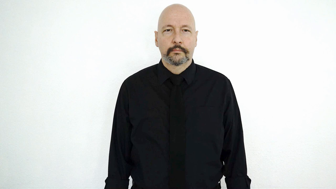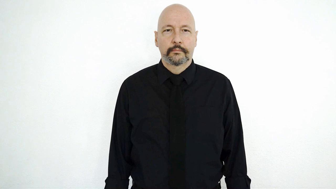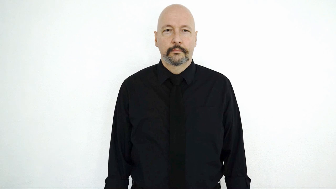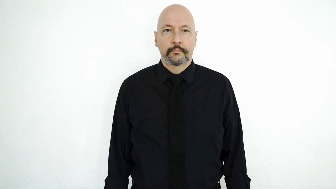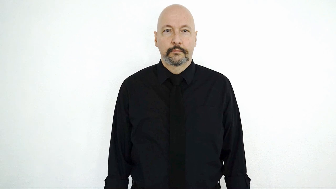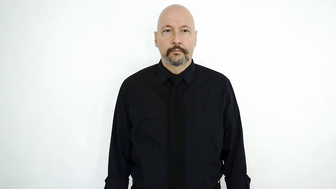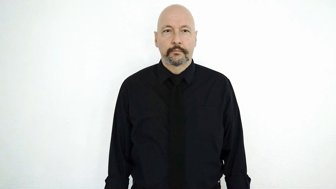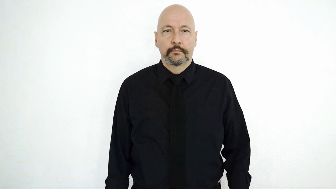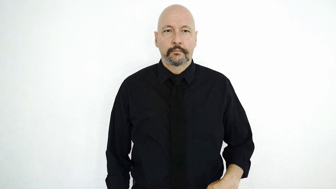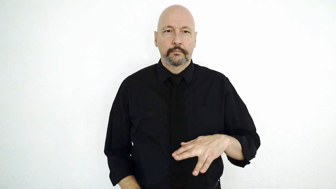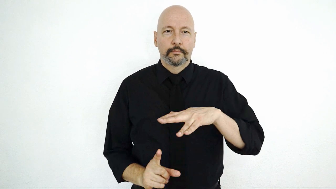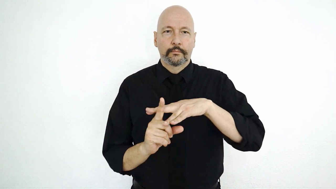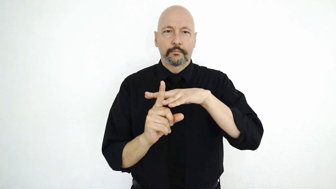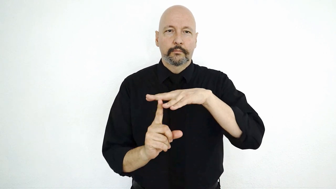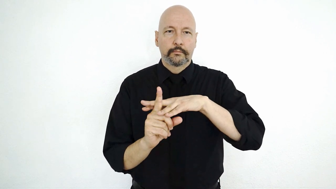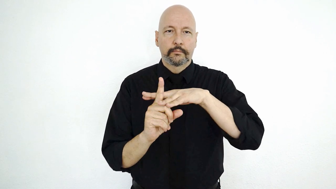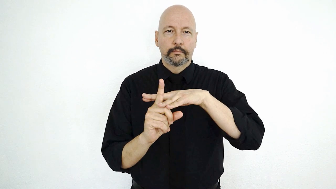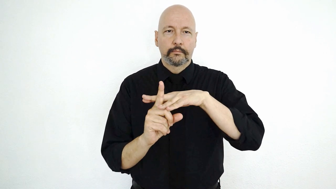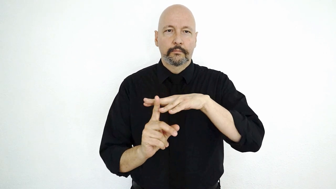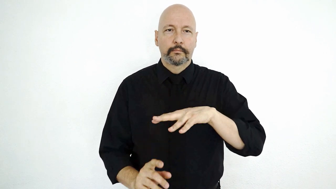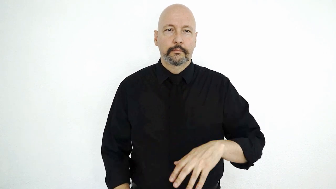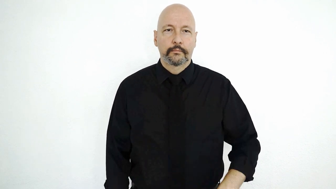TAMPON